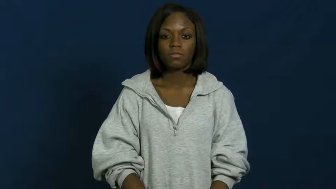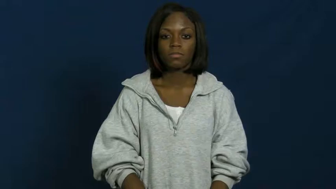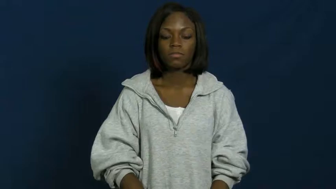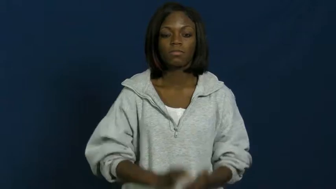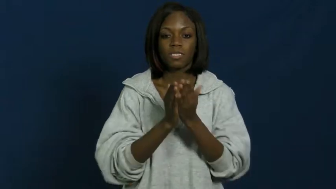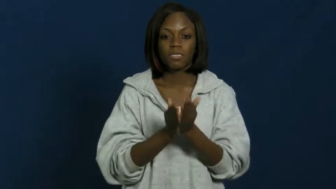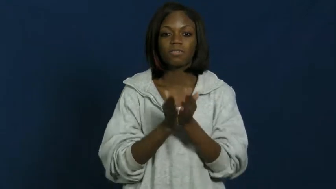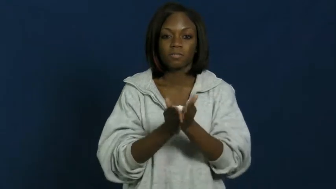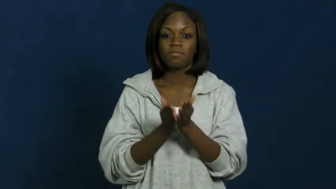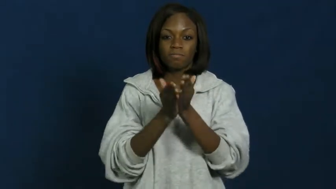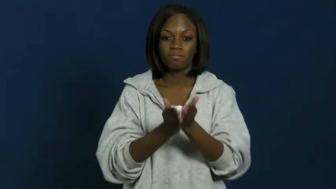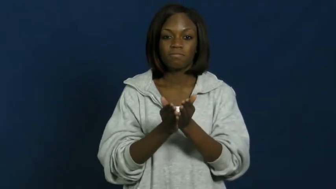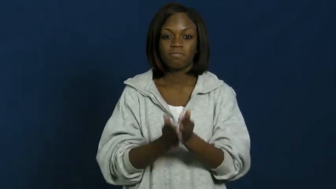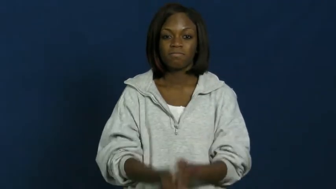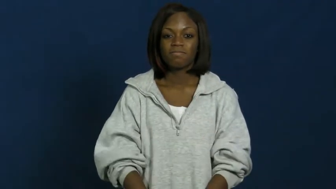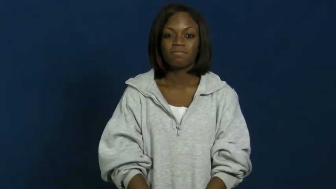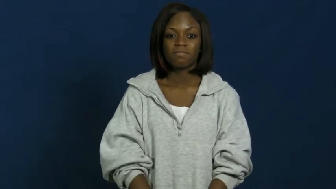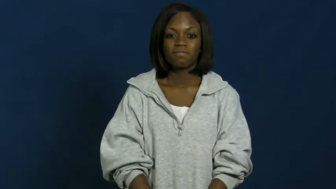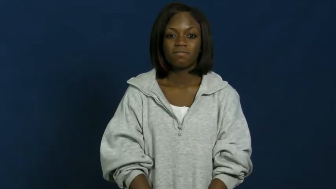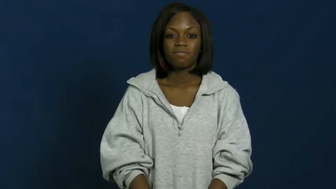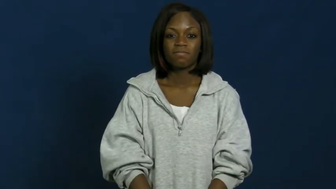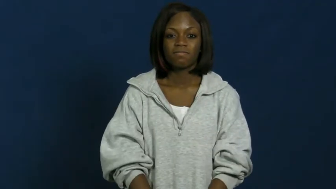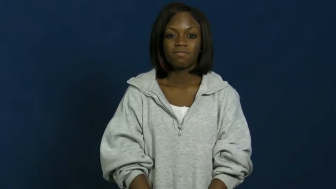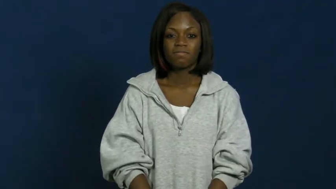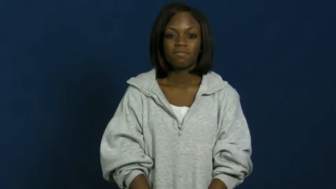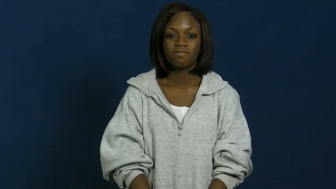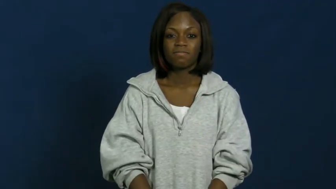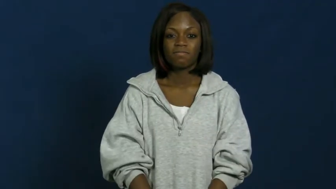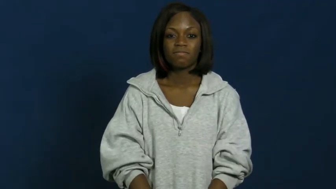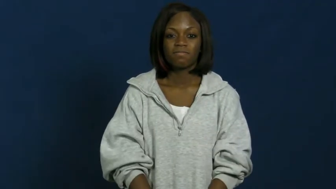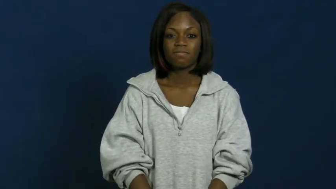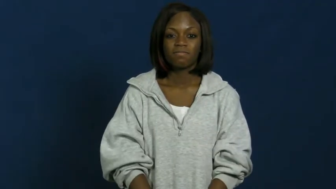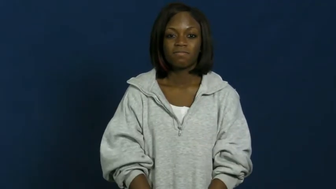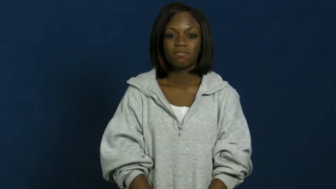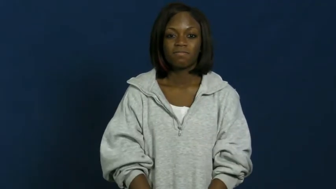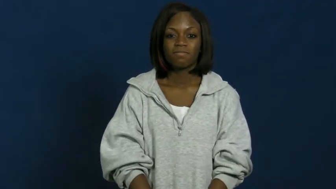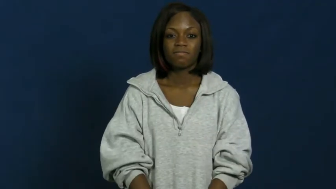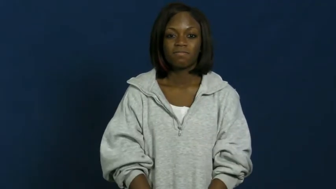boat